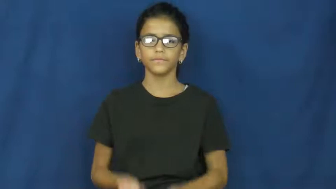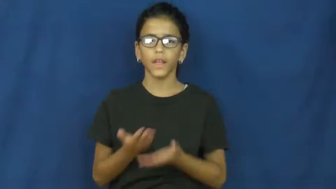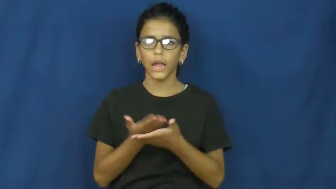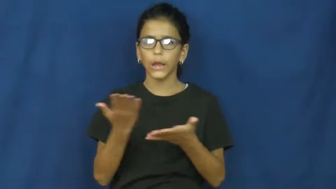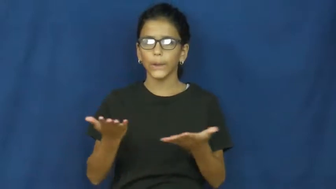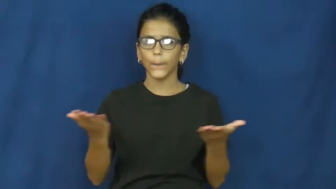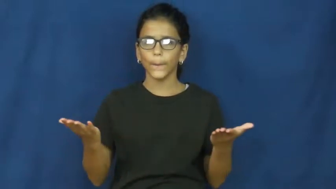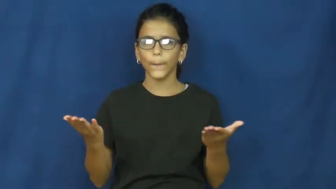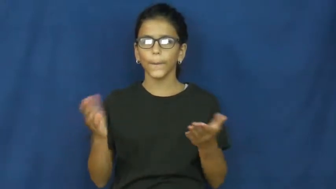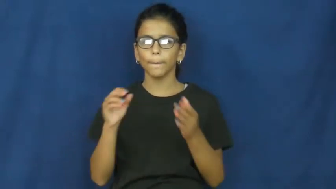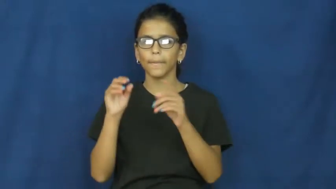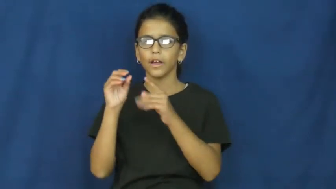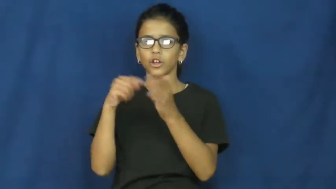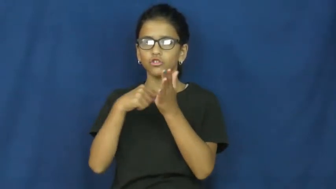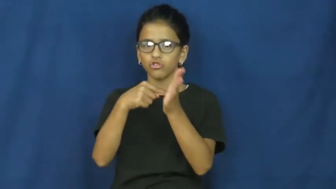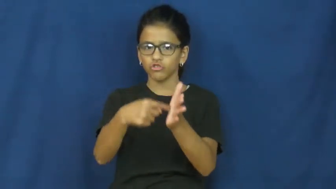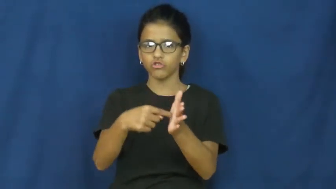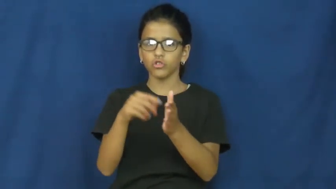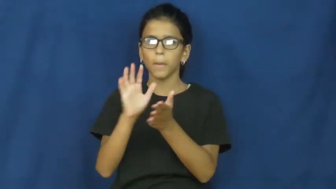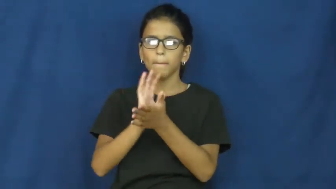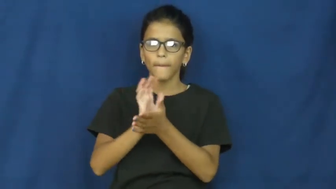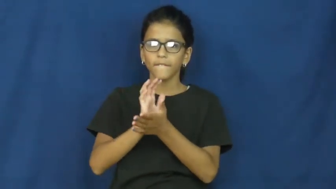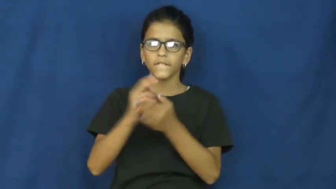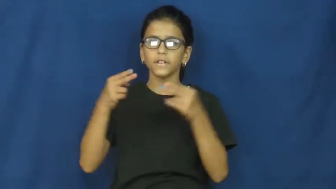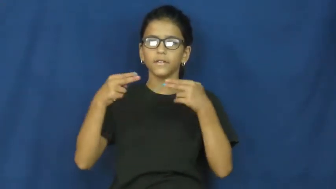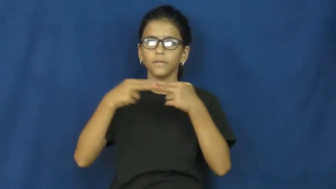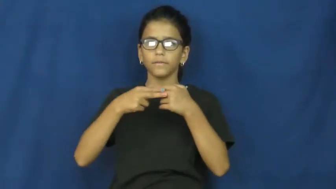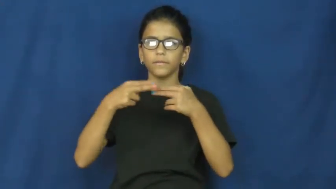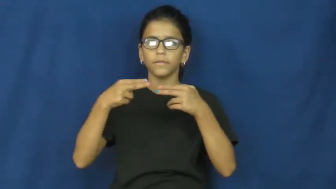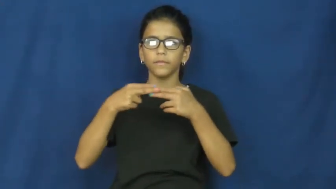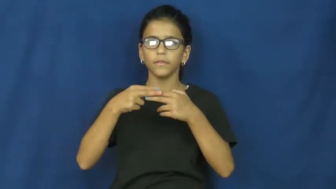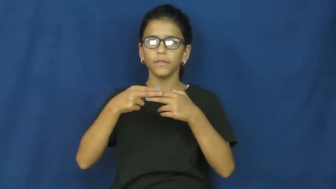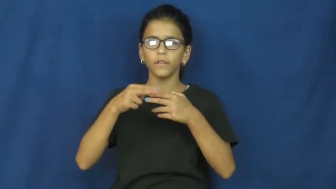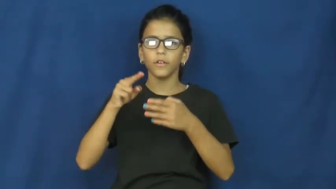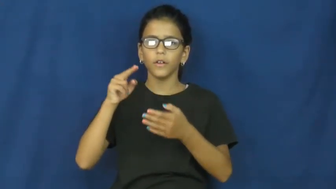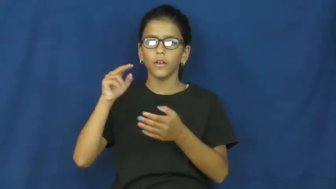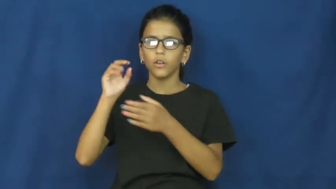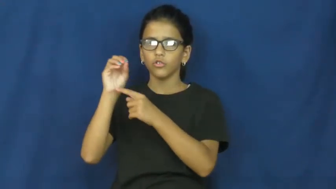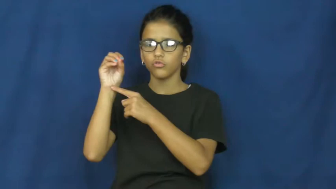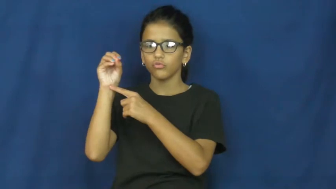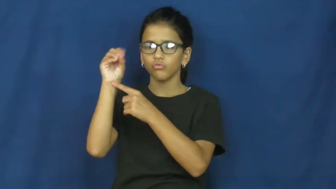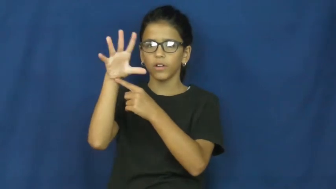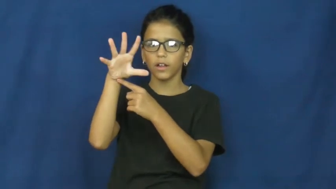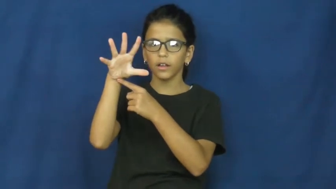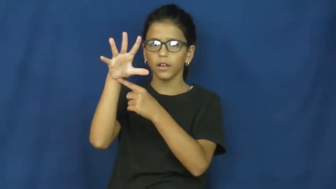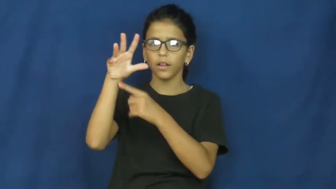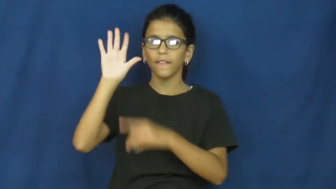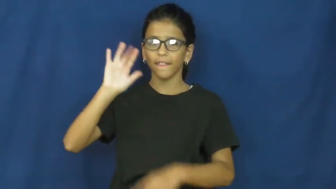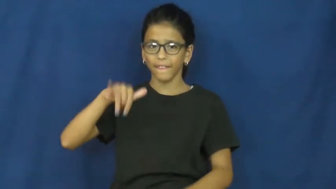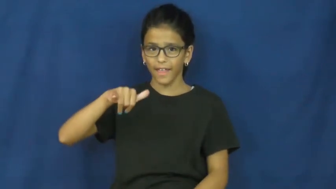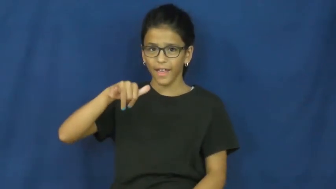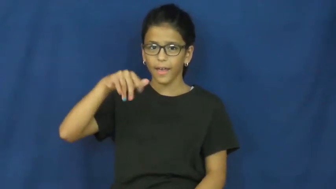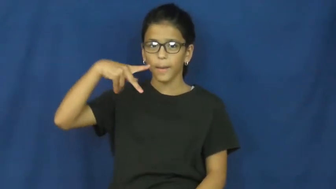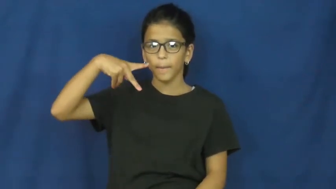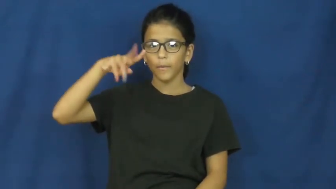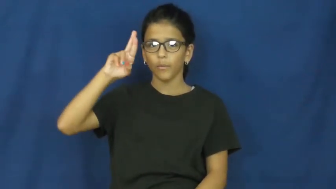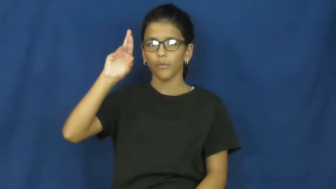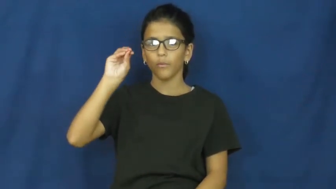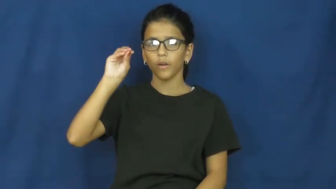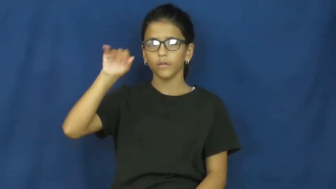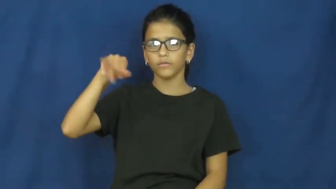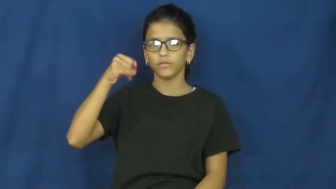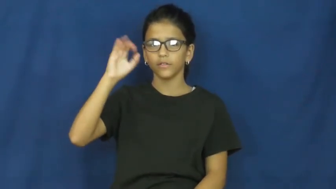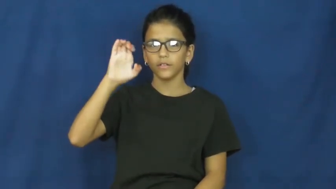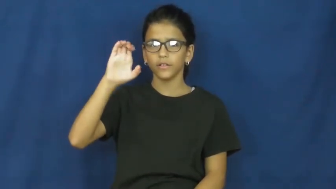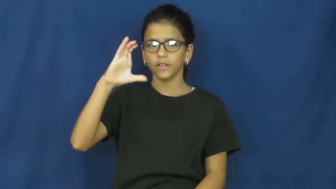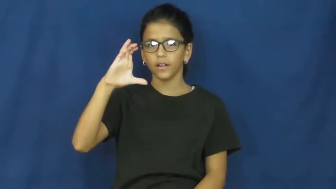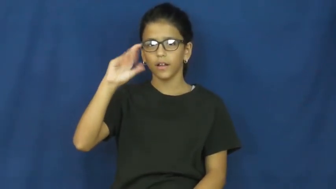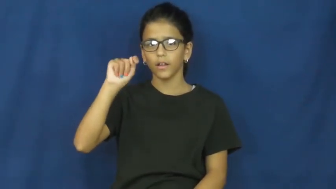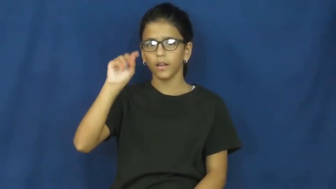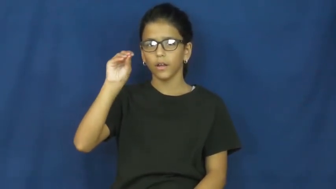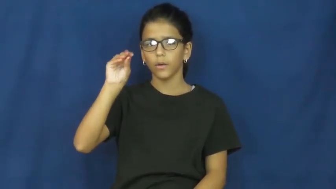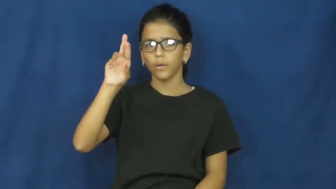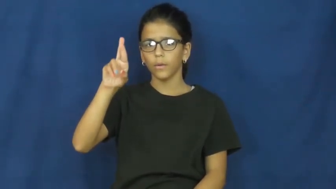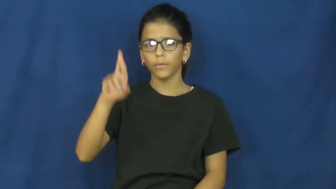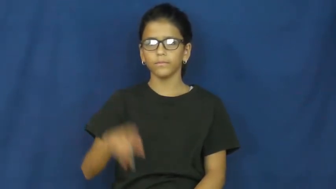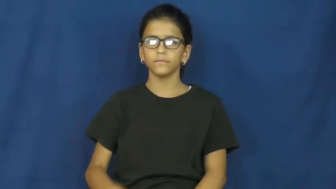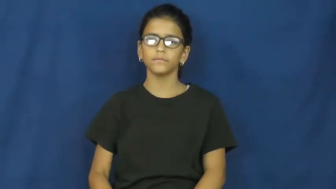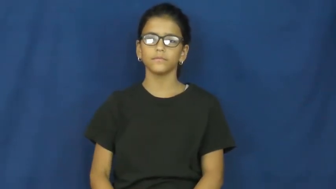projector